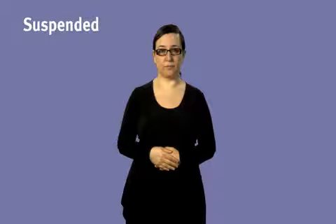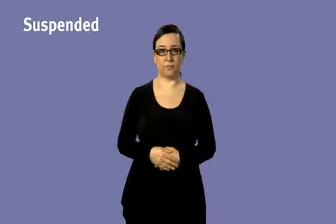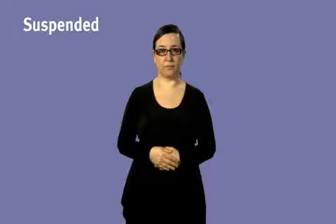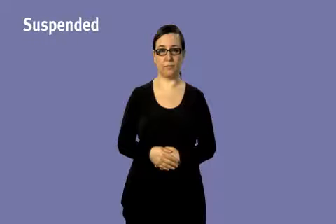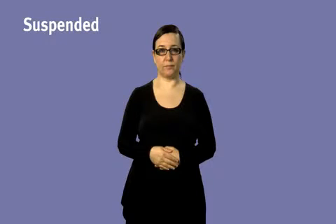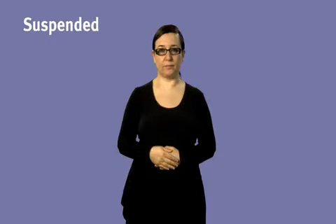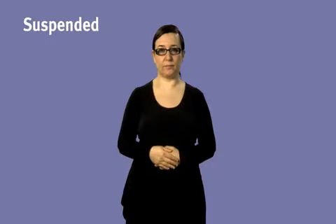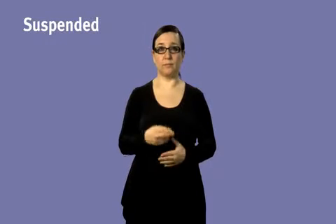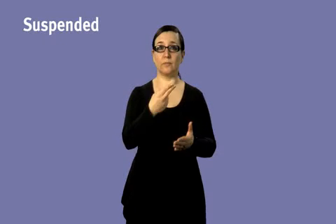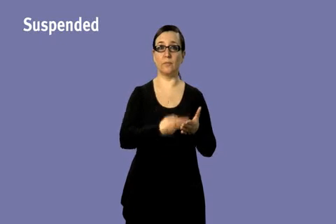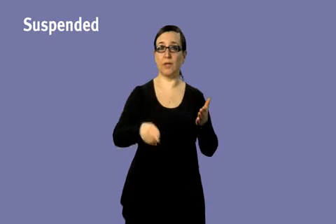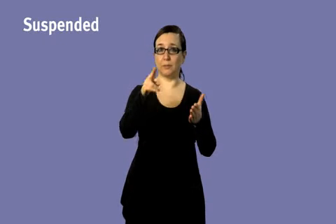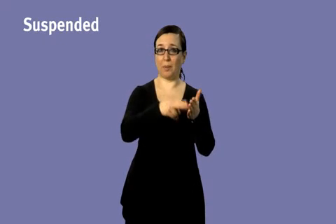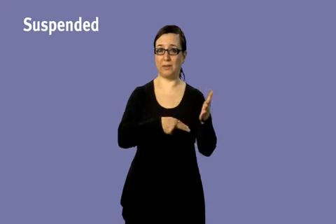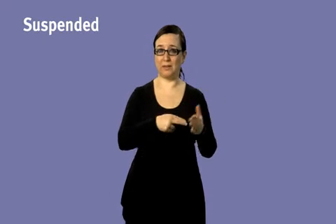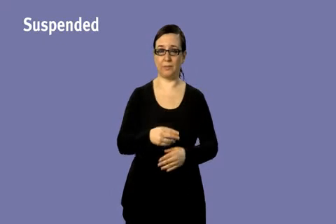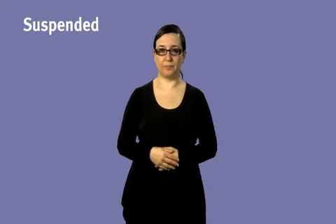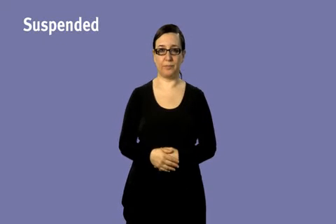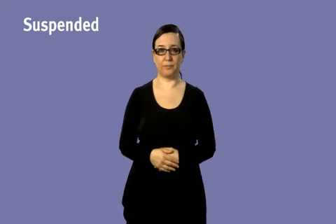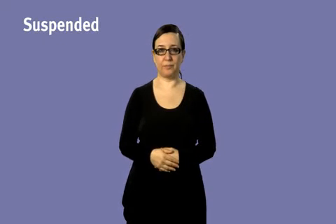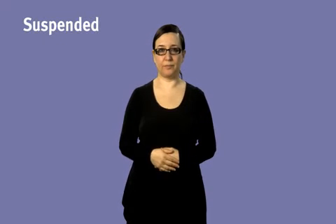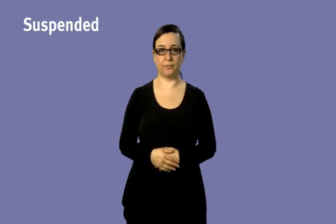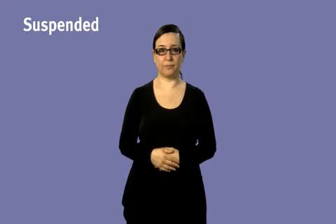Suspended